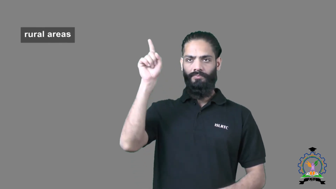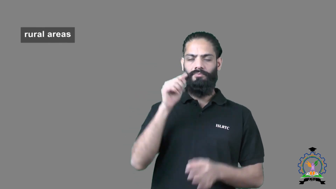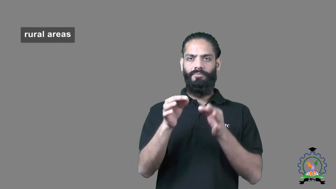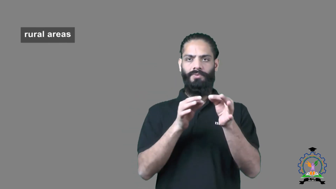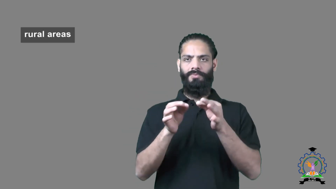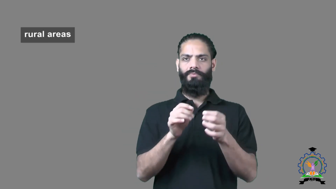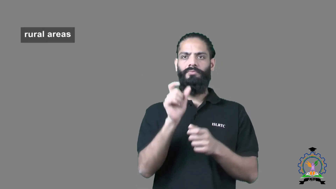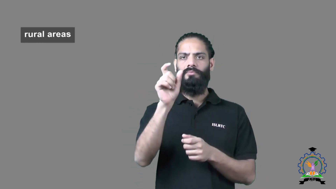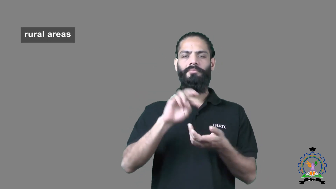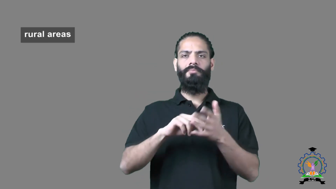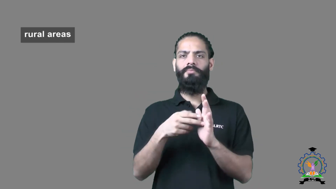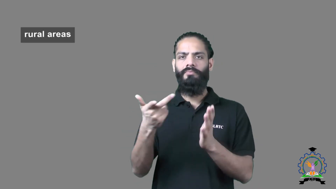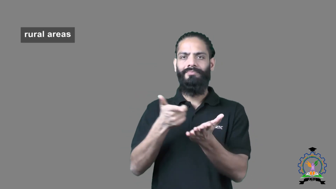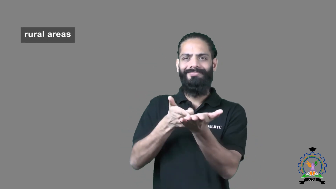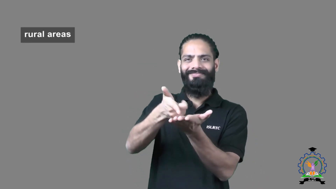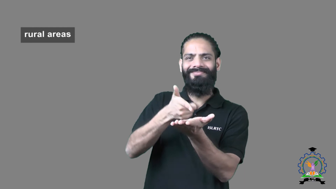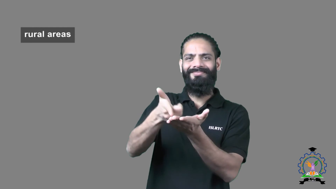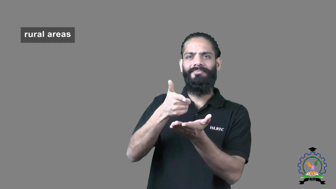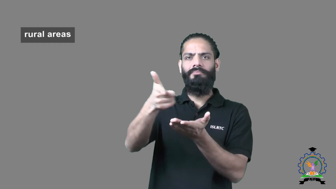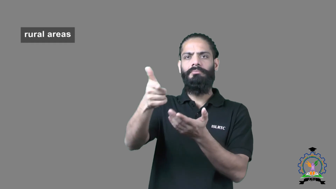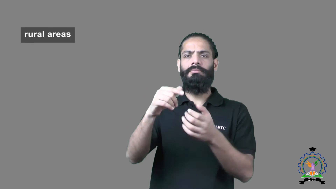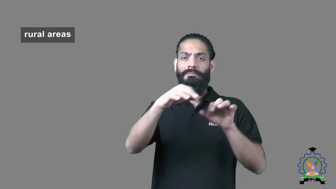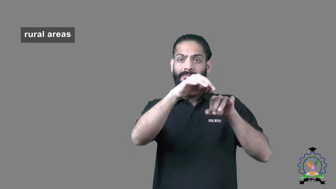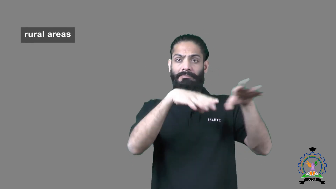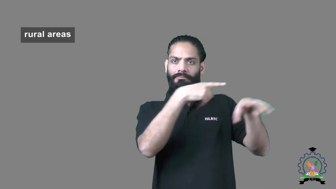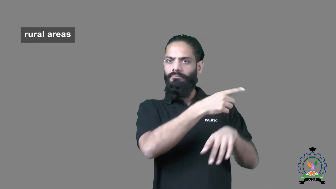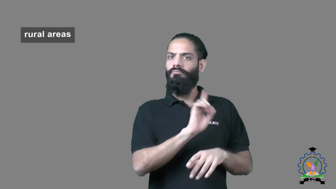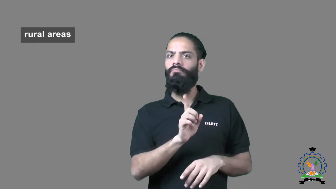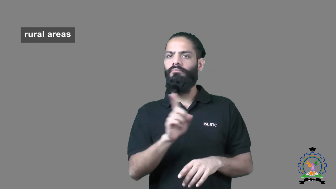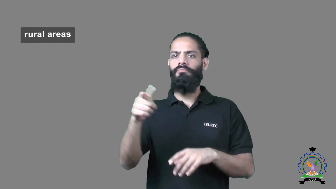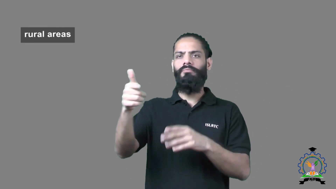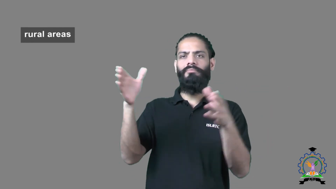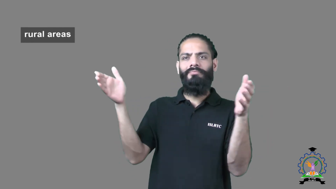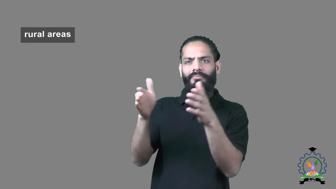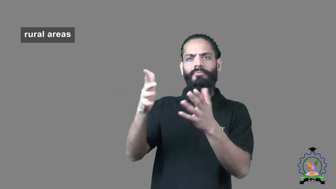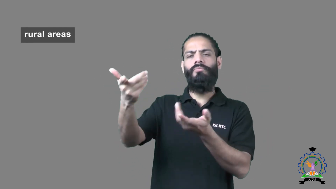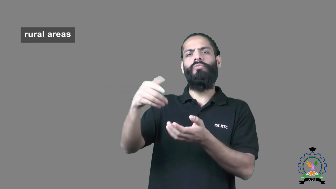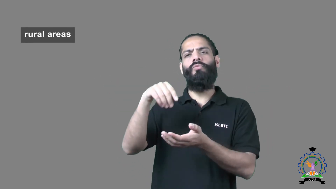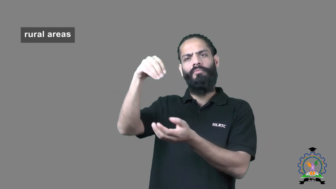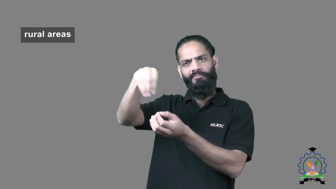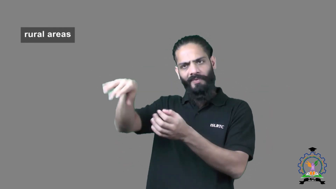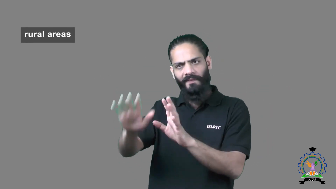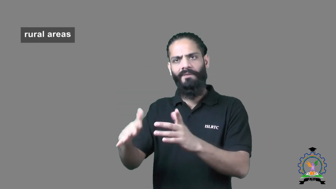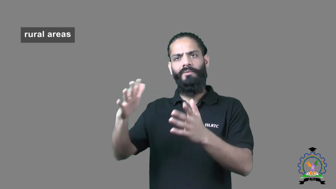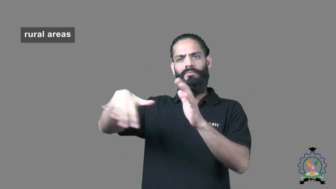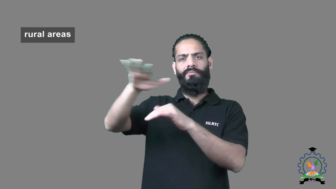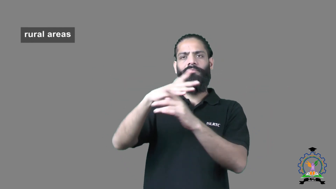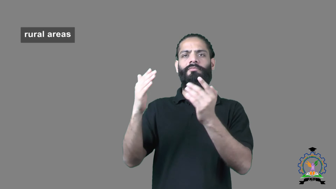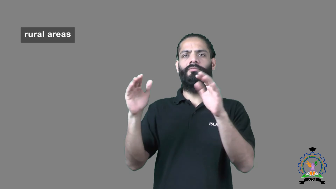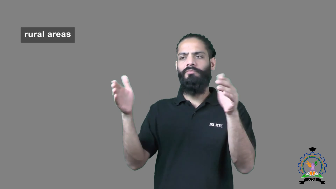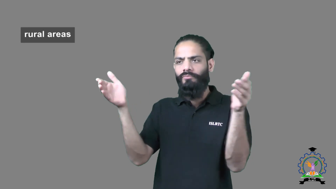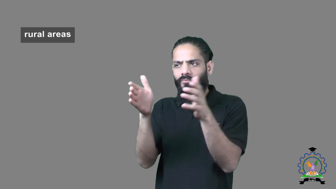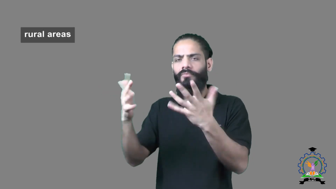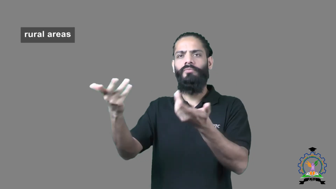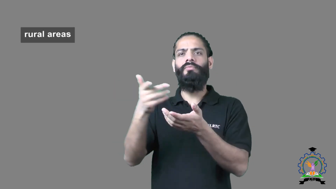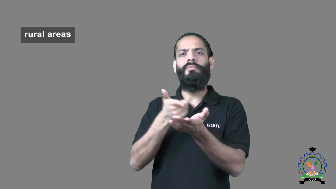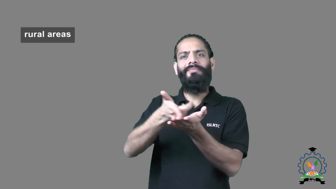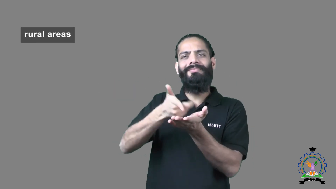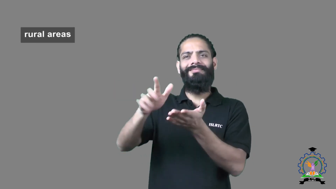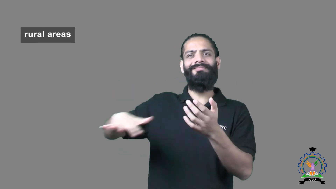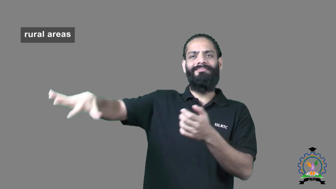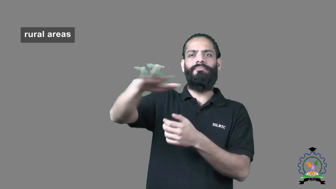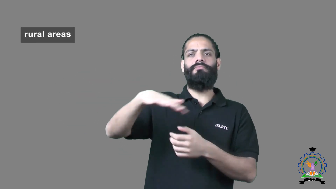rural areas